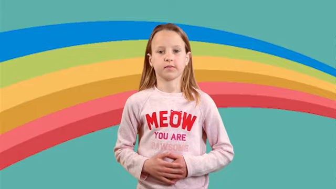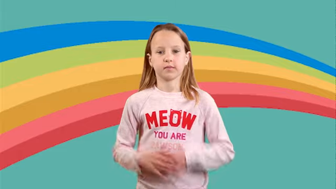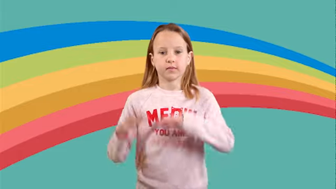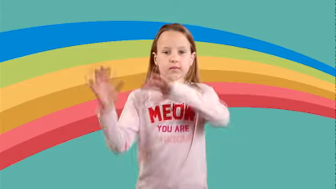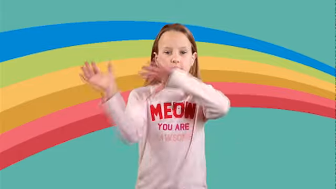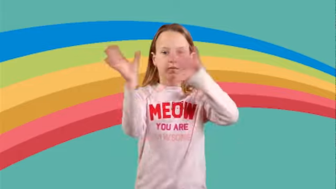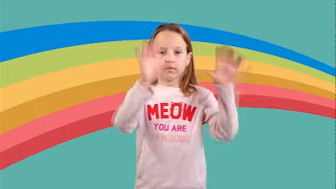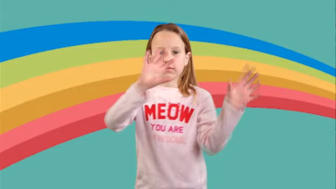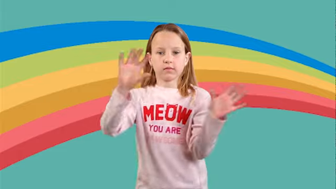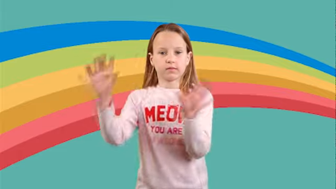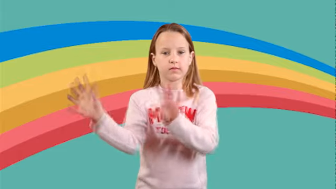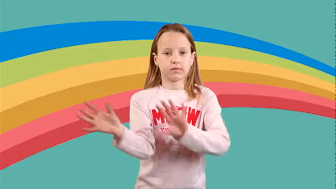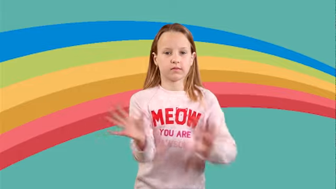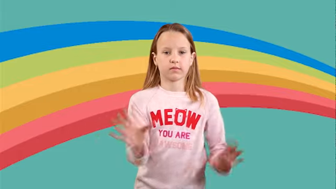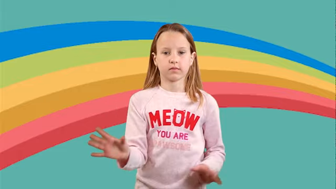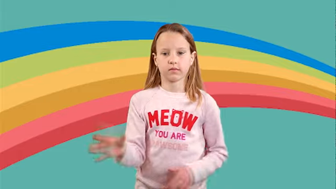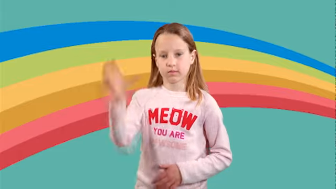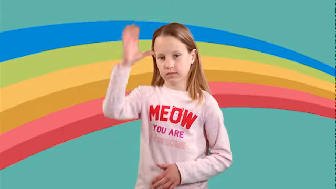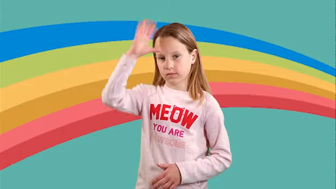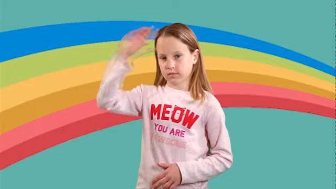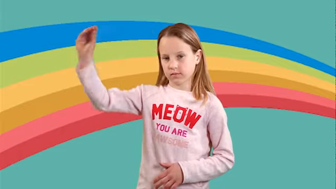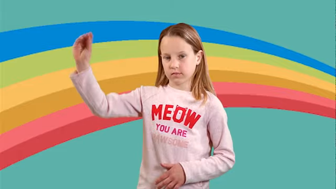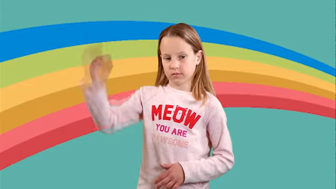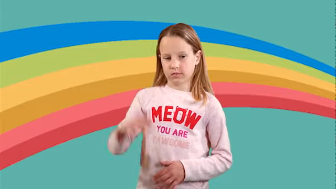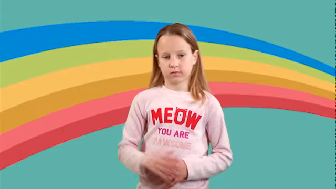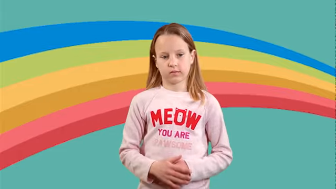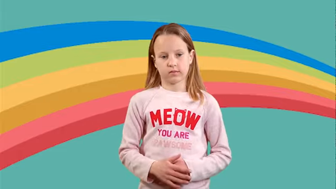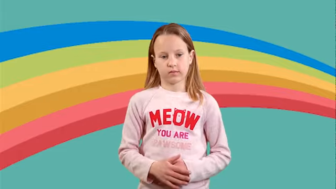Snowman